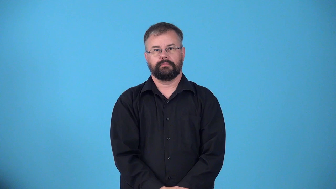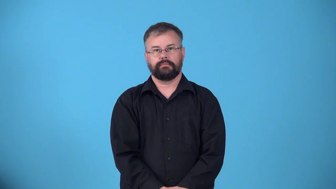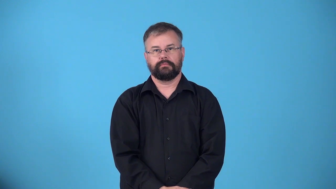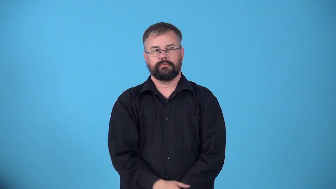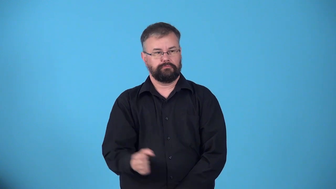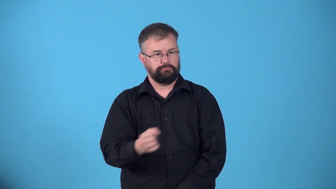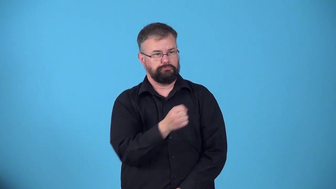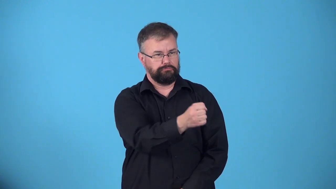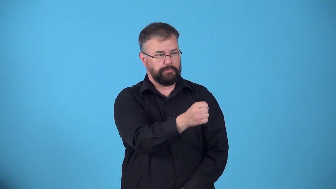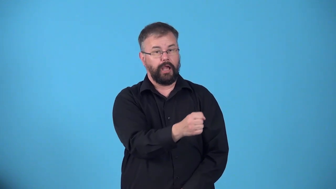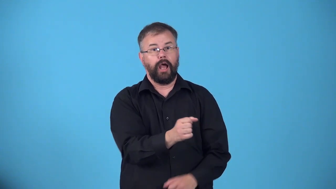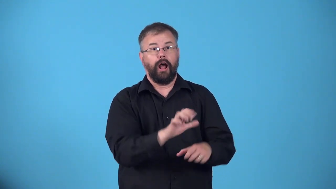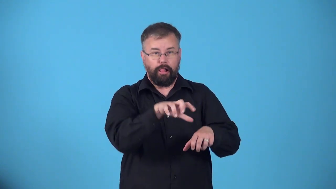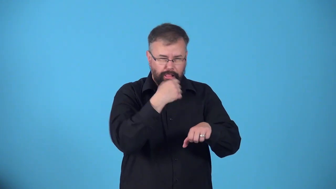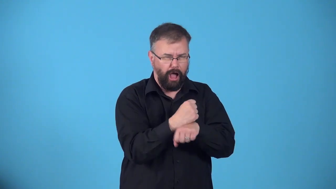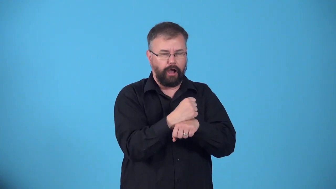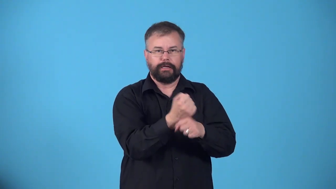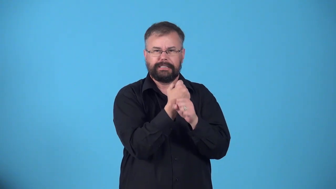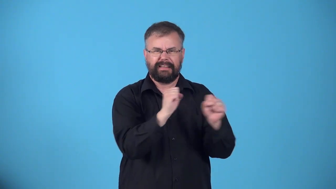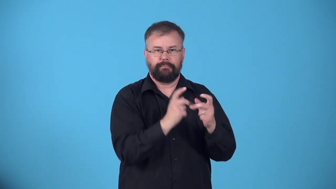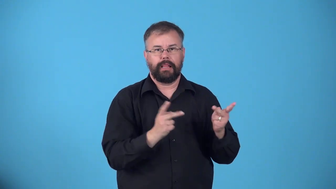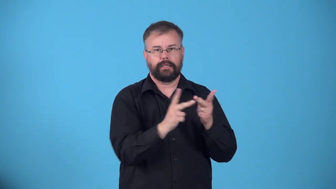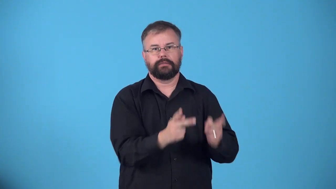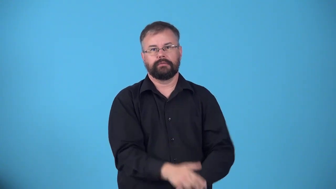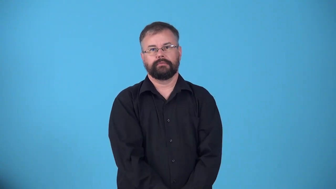lock away,secure